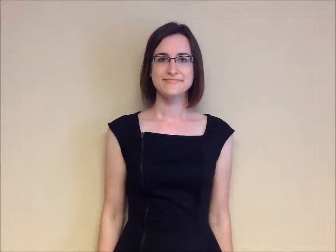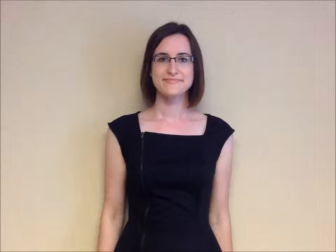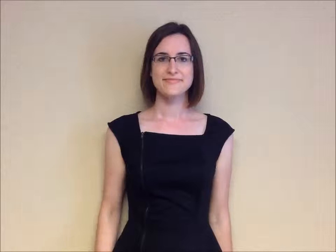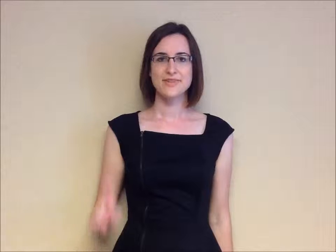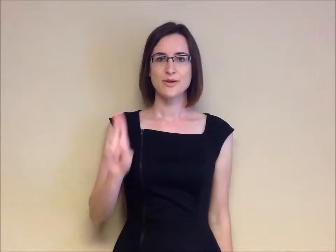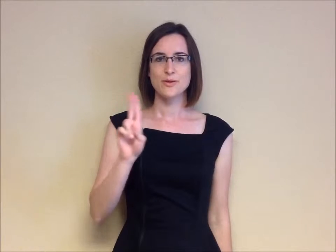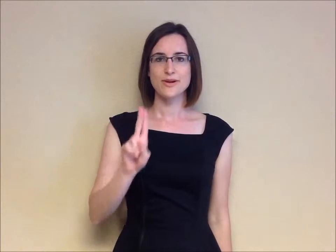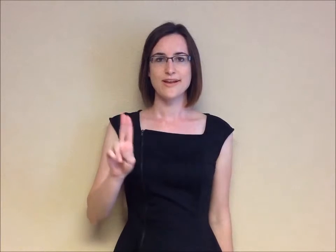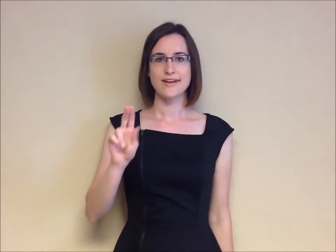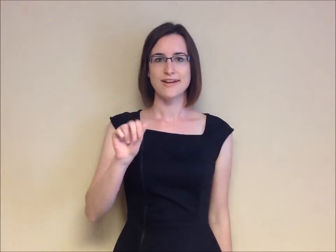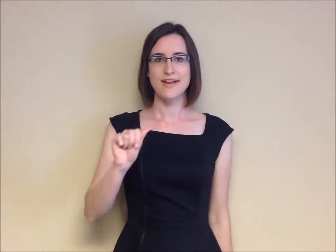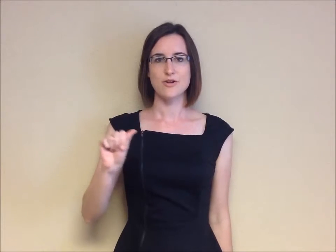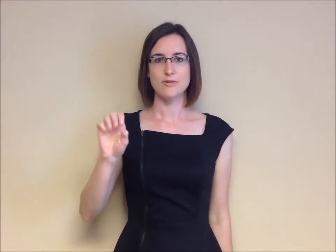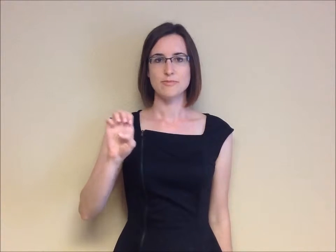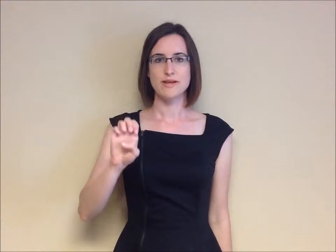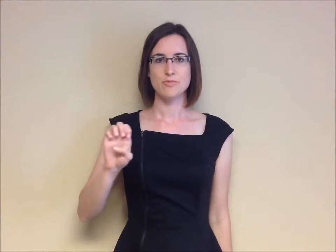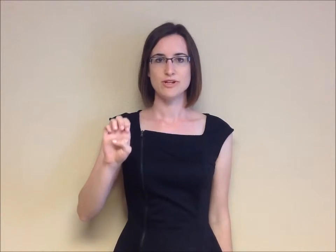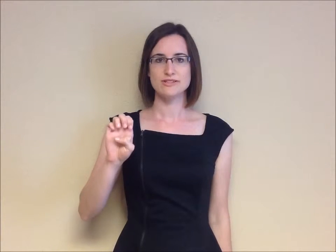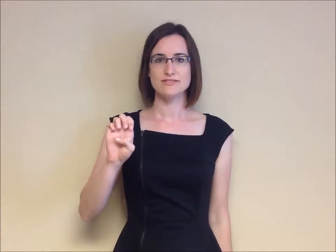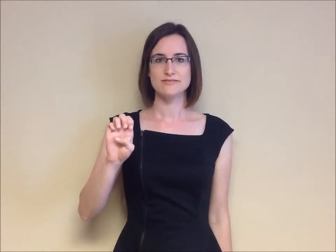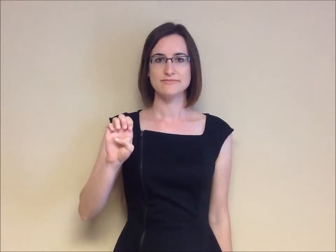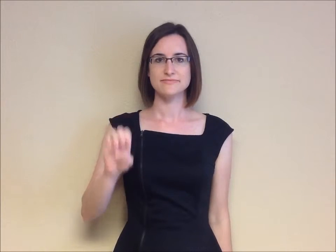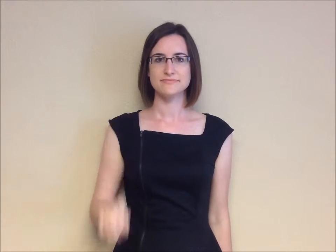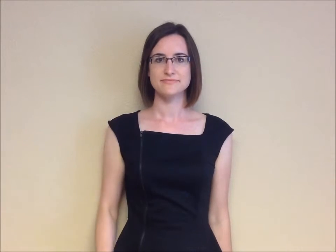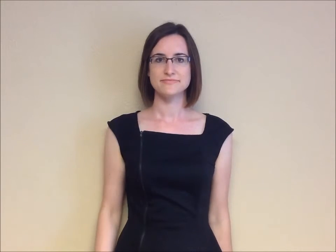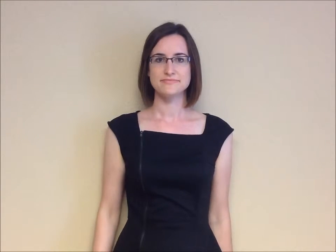United Arab Emirates